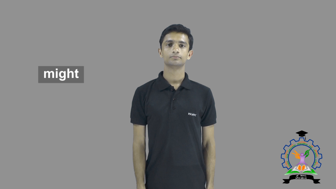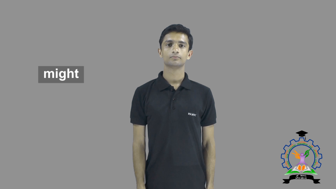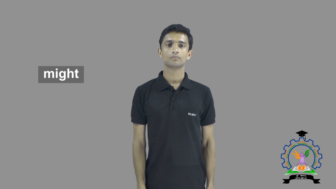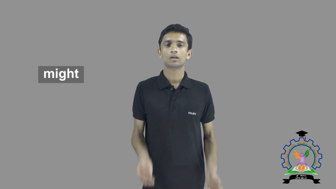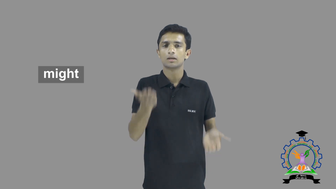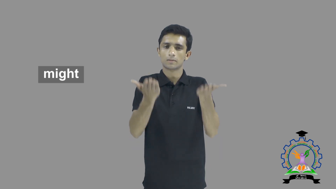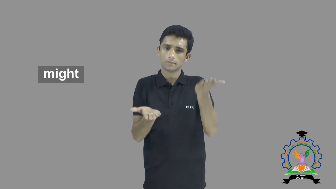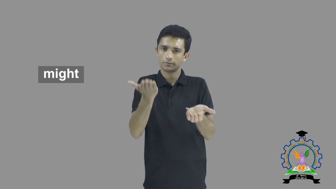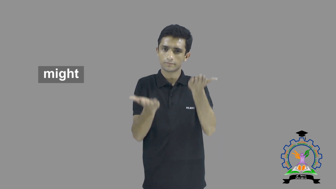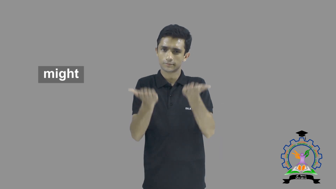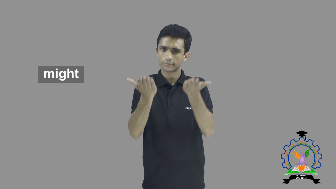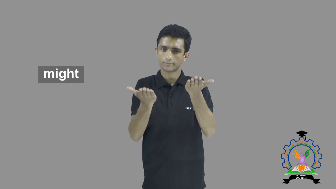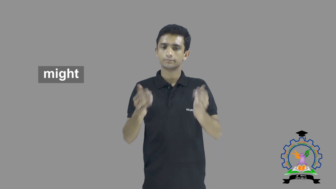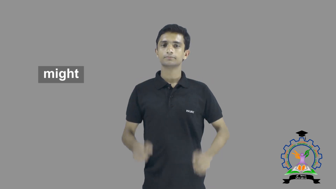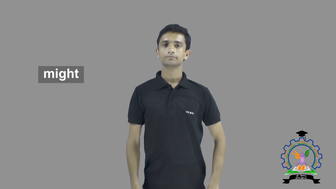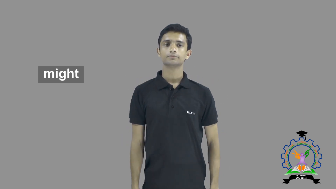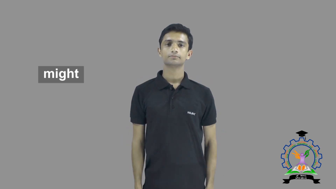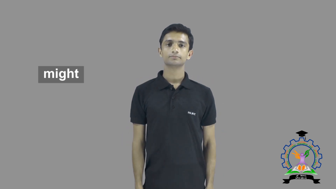might